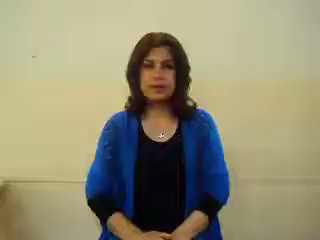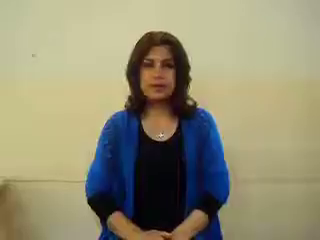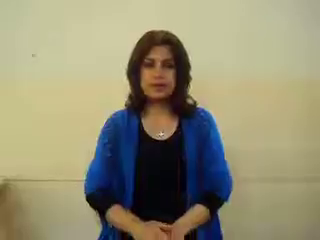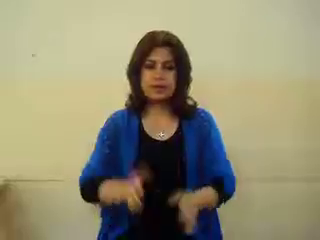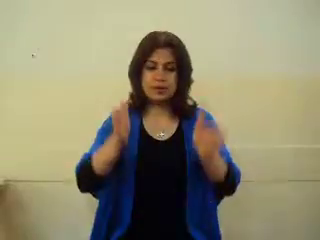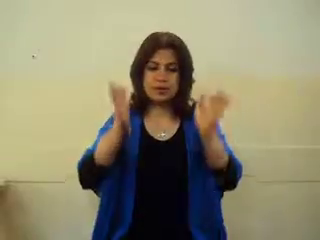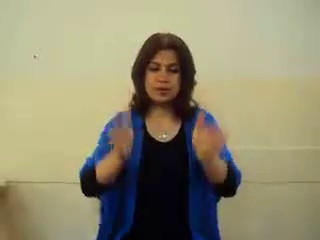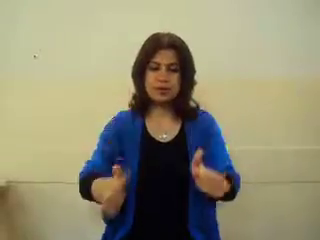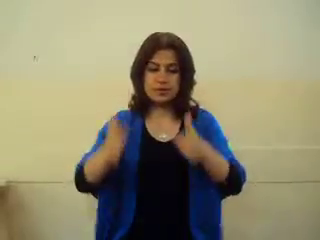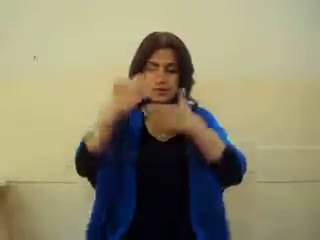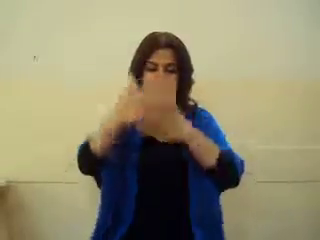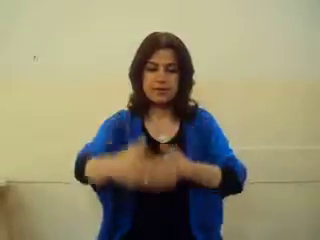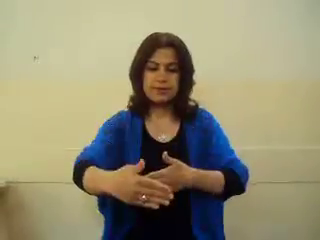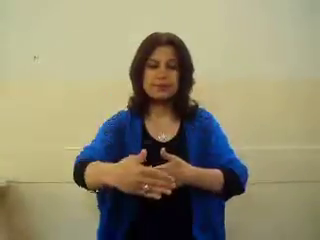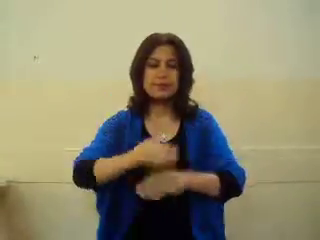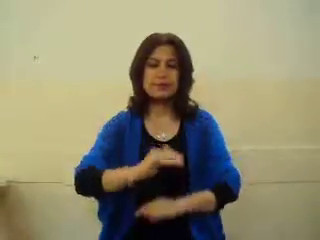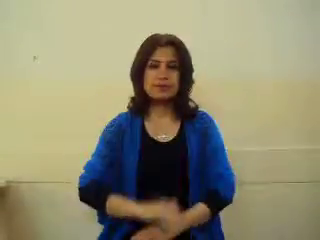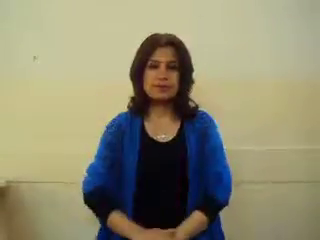cube